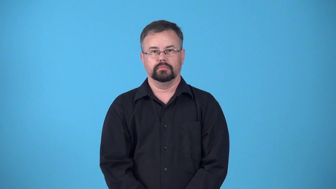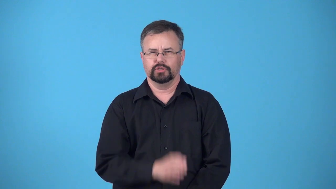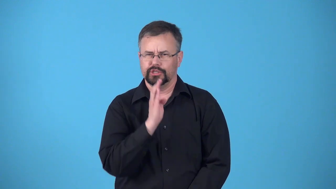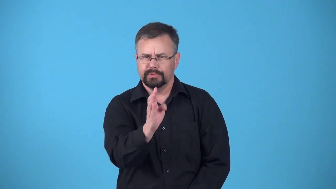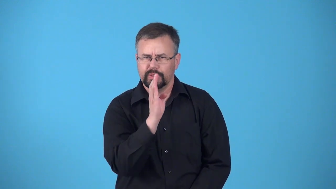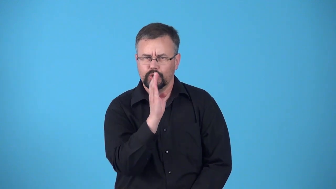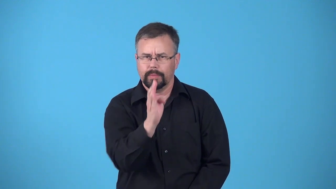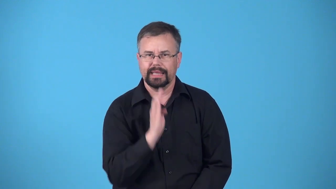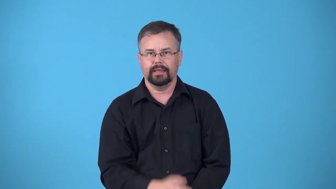just between you and me